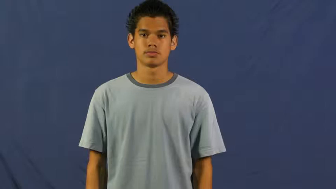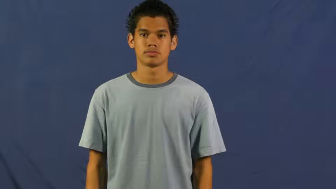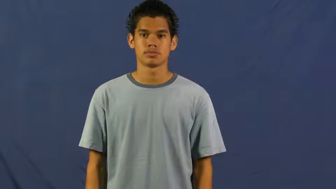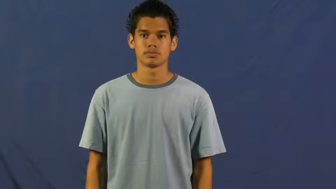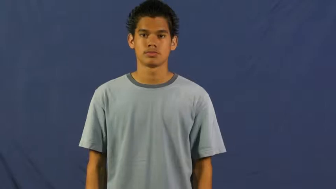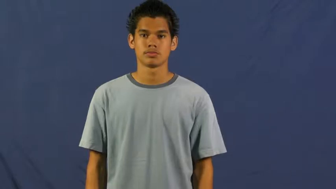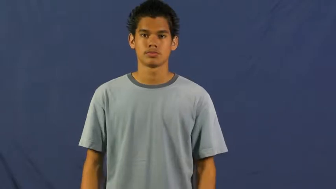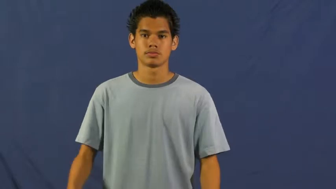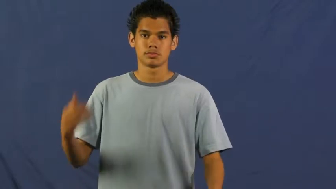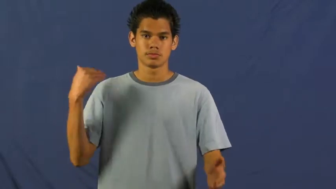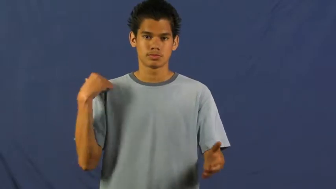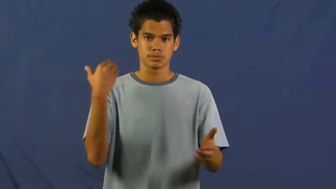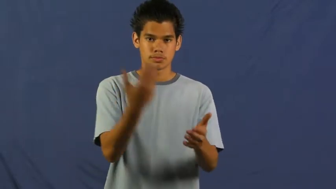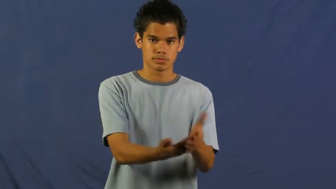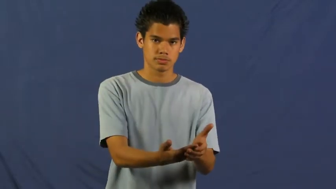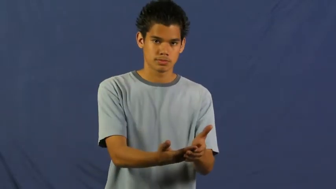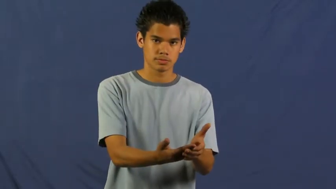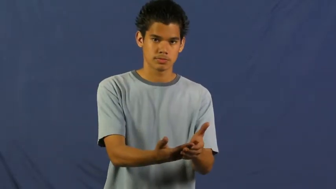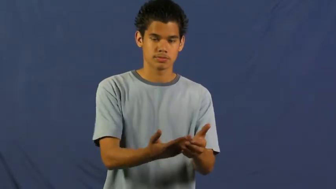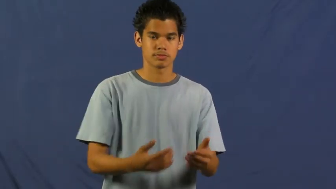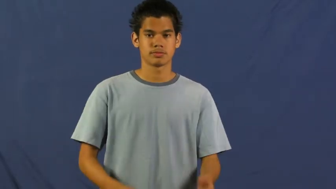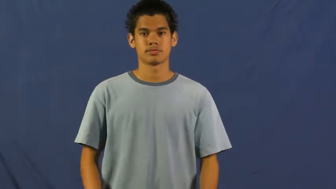roll up,roll in,cruise in,drift in,sail in,ride up-arrive